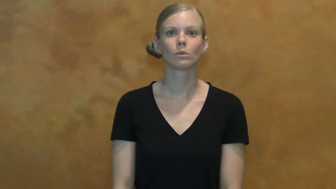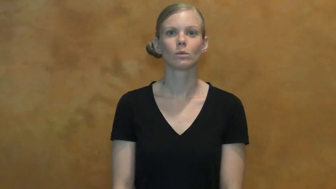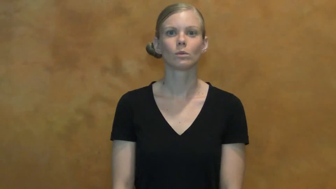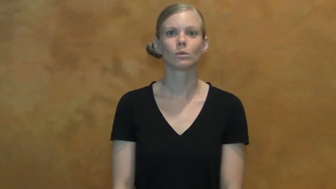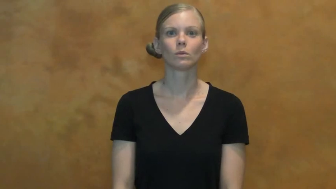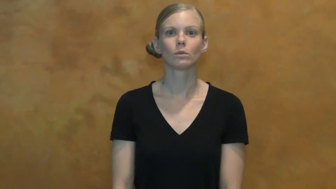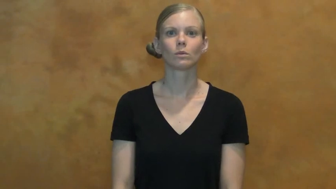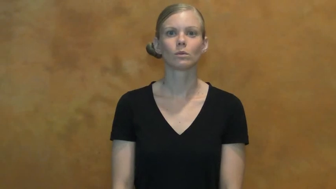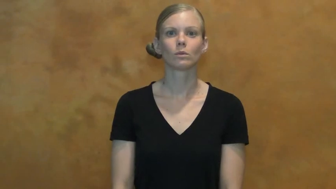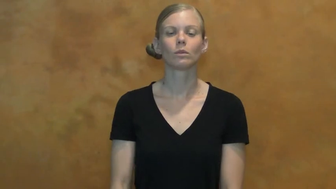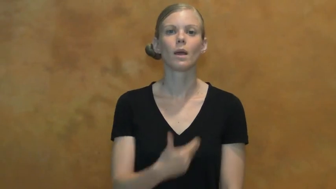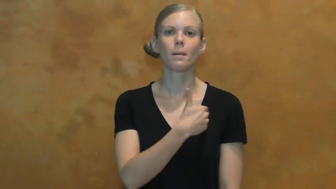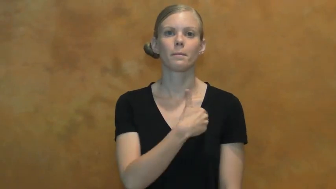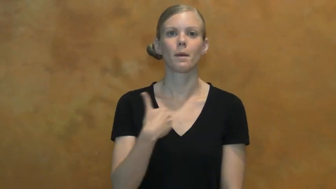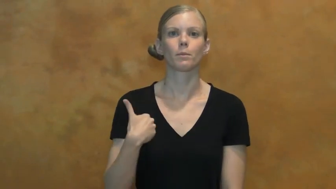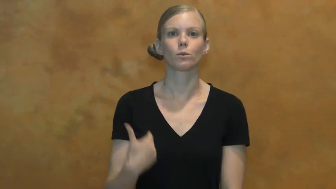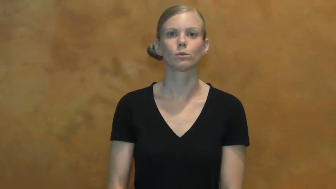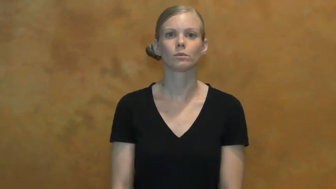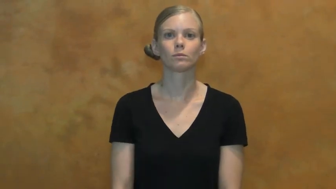member